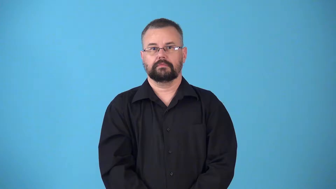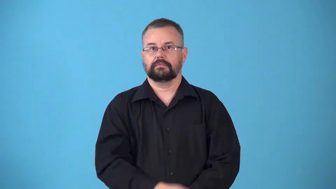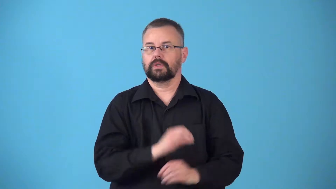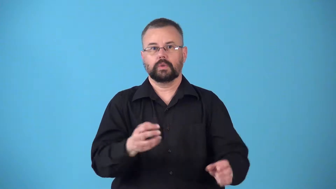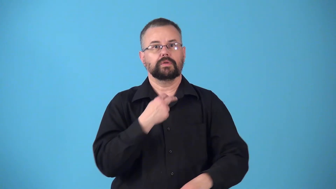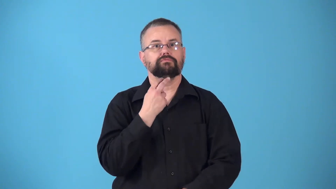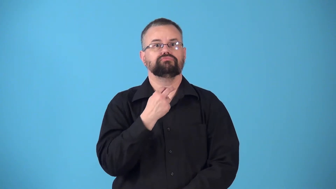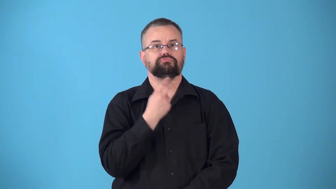nonvocal